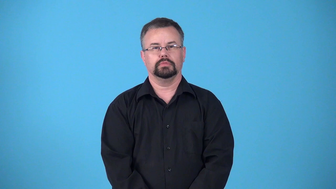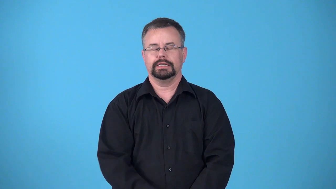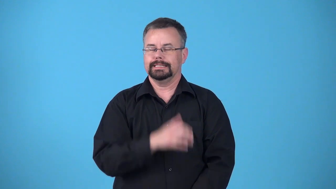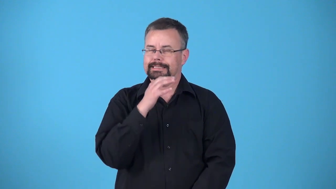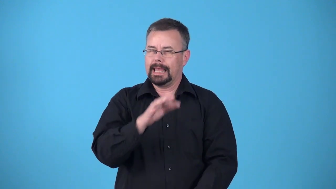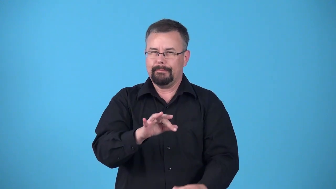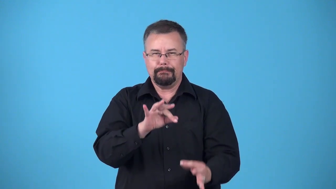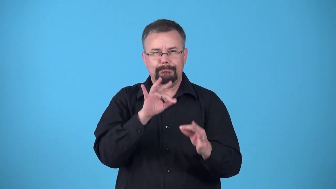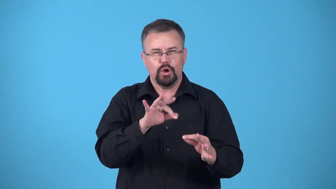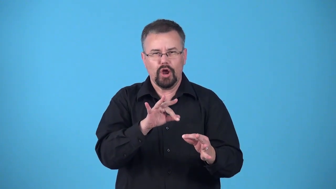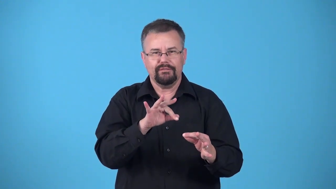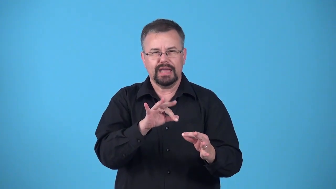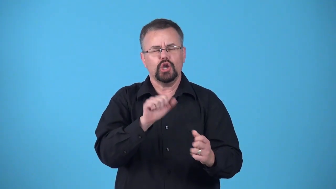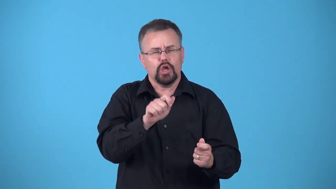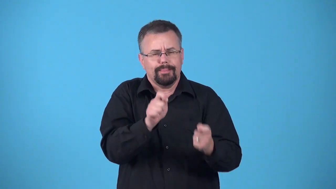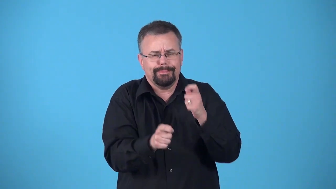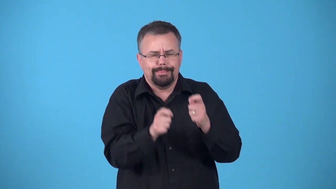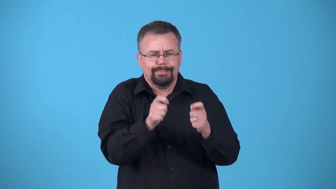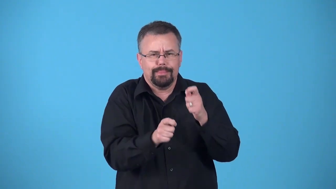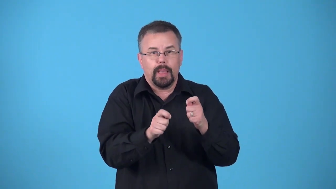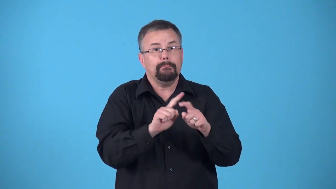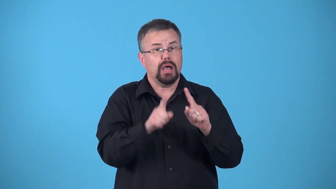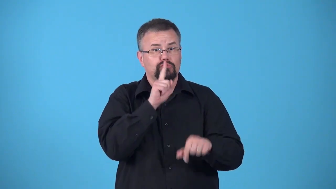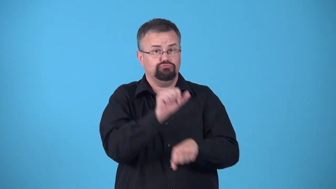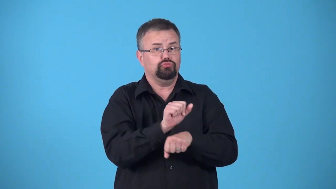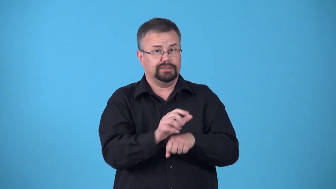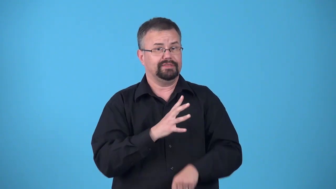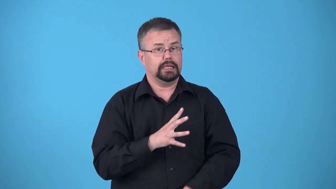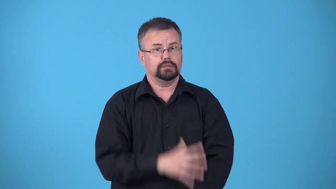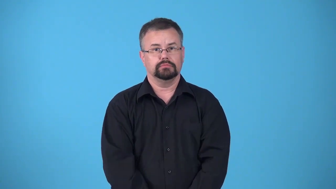something has rough edges